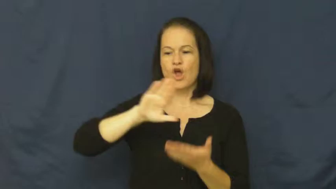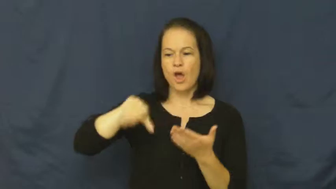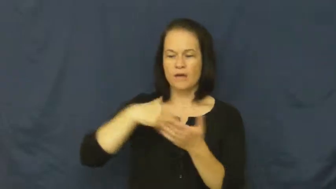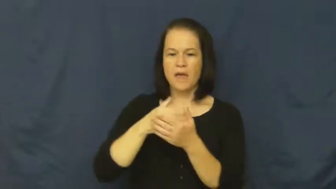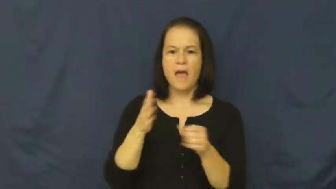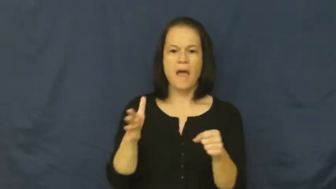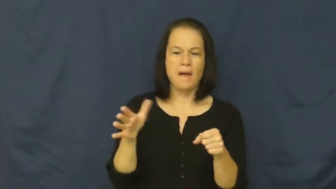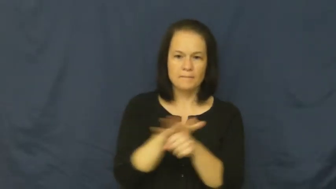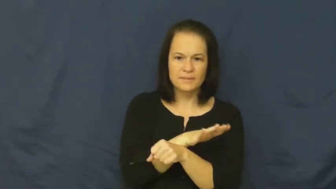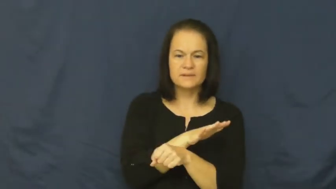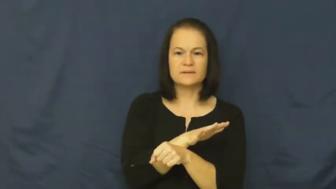totally,fully,simply,chock,dead